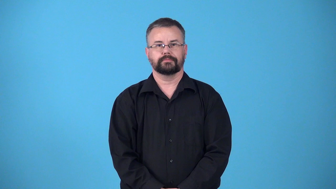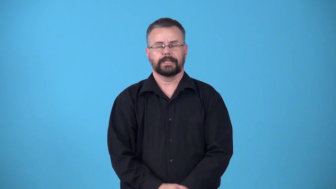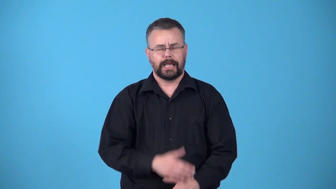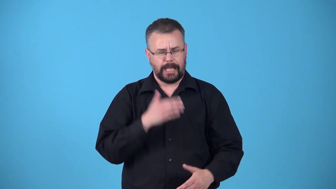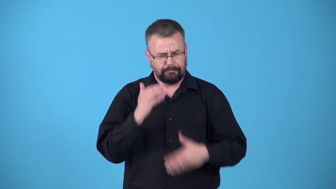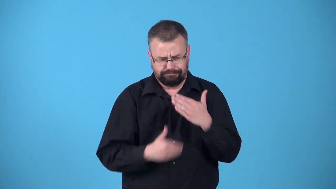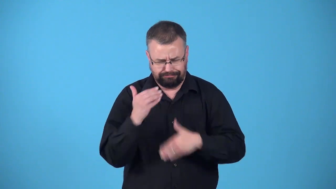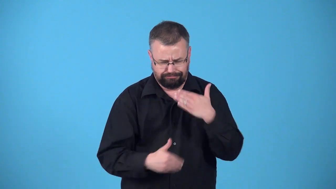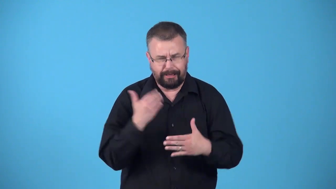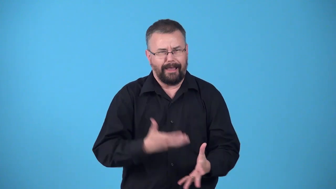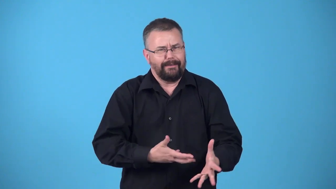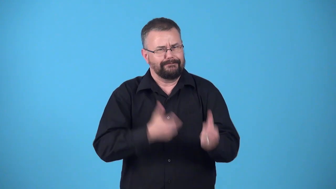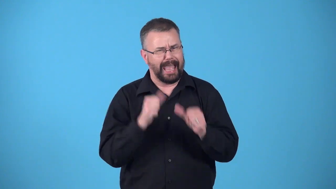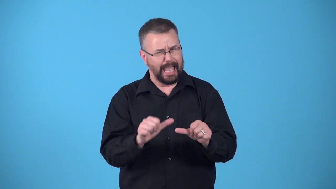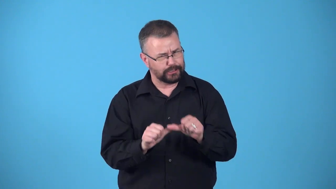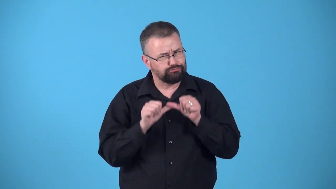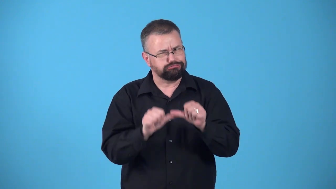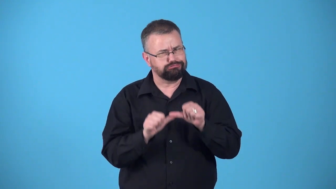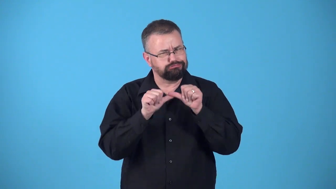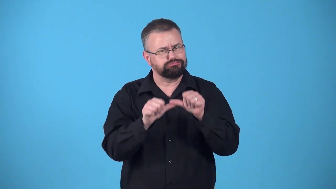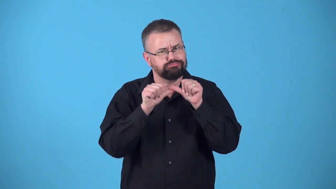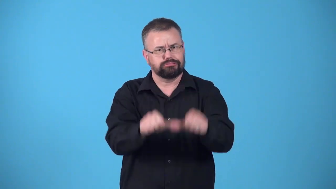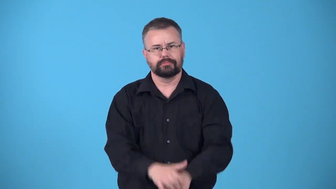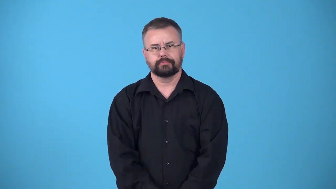fast and furious